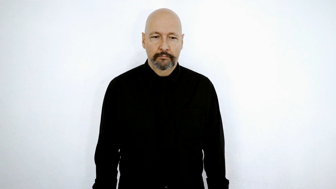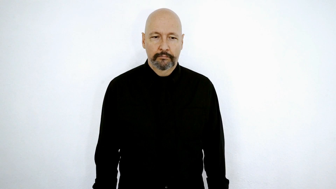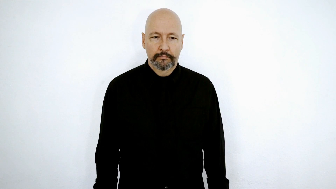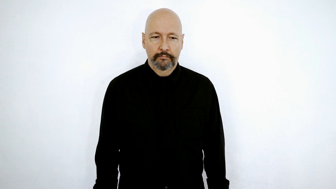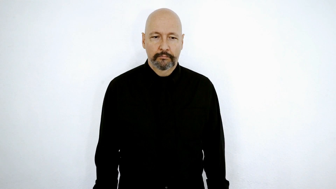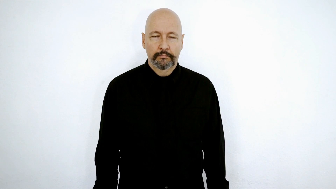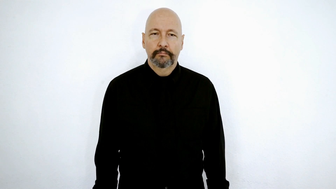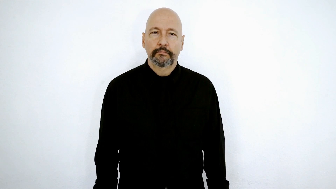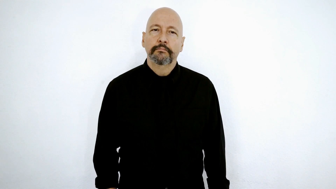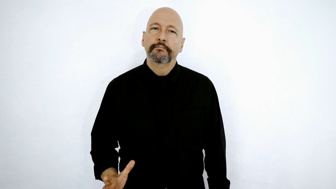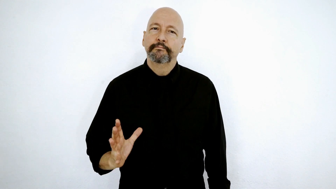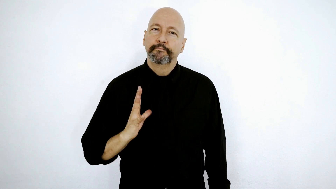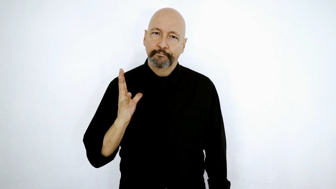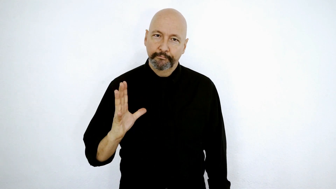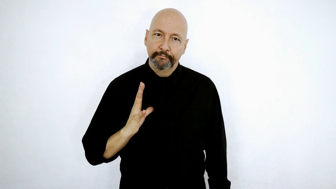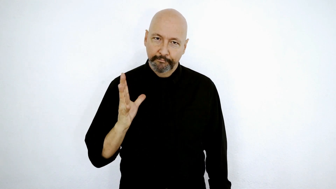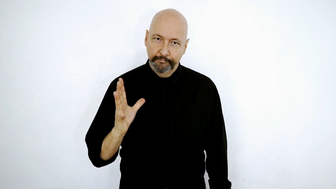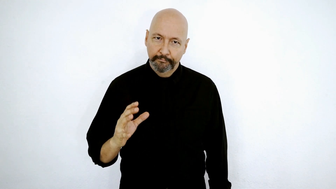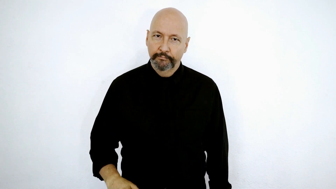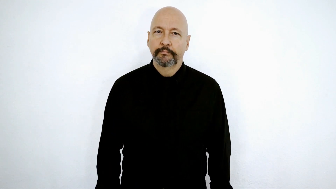POLITE